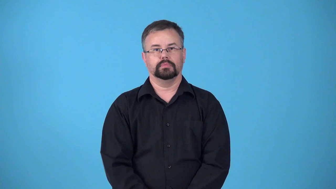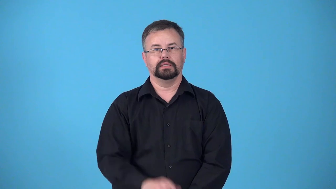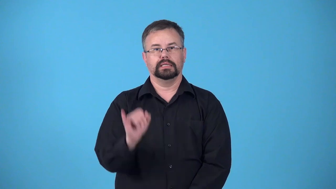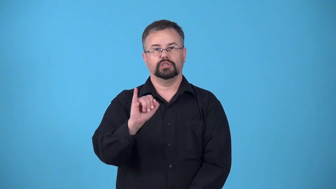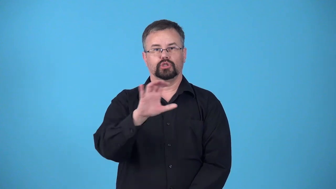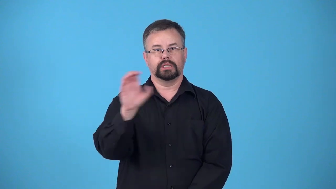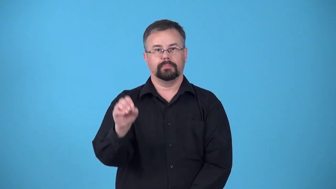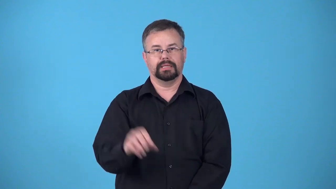carrier-company that provides insurance